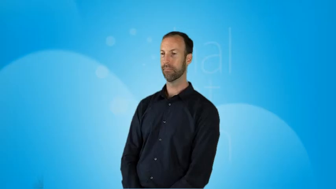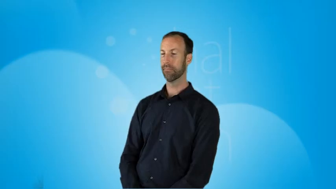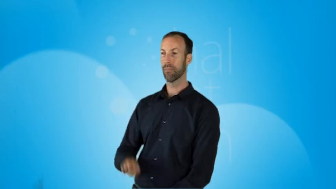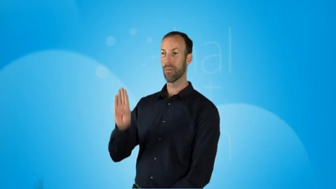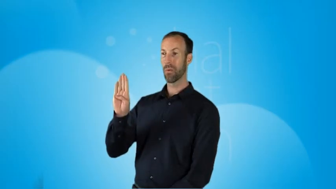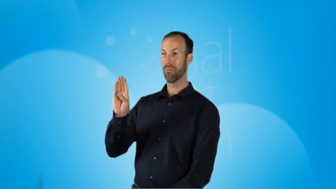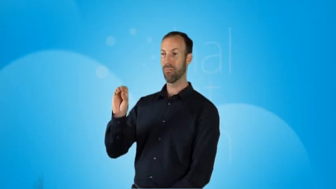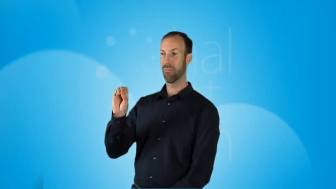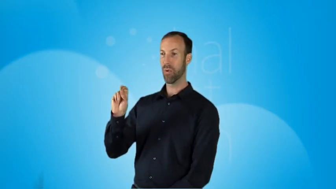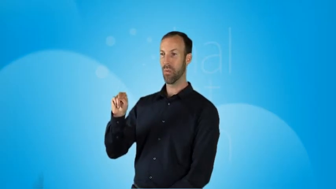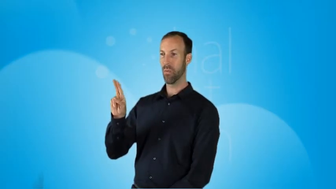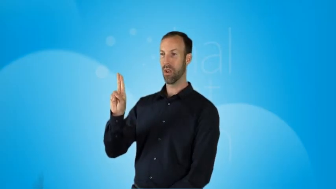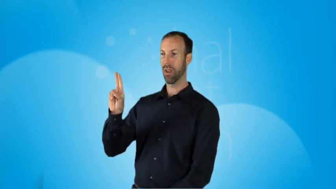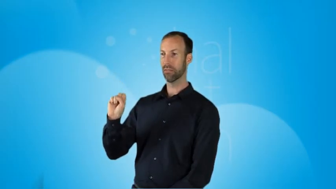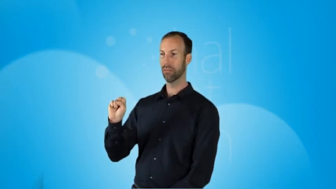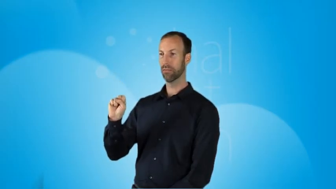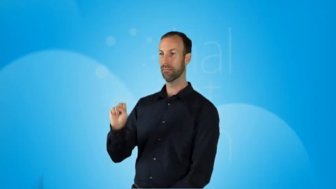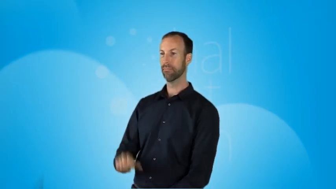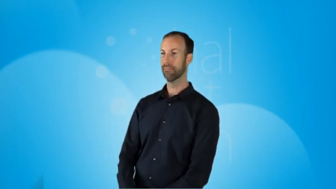bonus